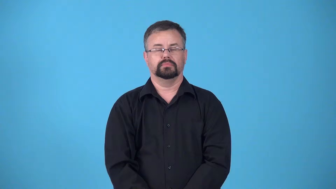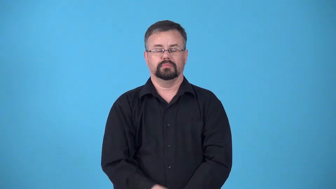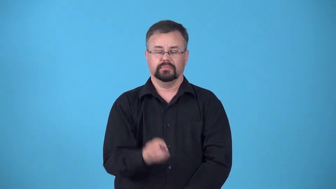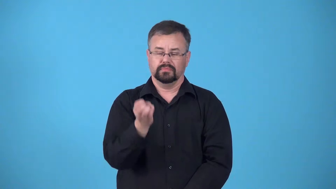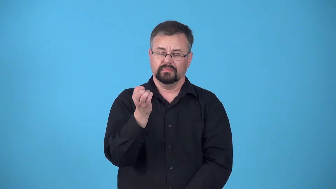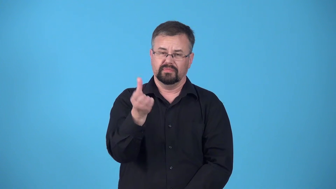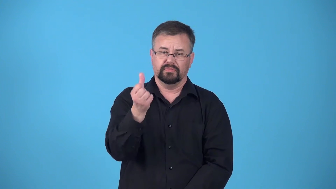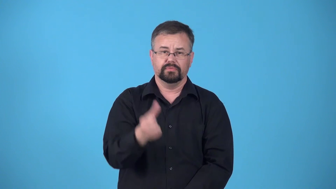in the least bit, at all,little bit